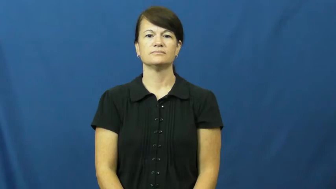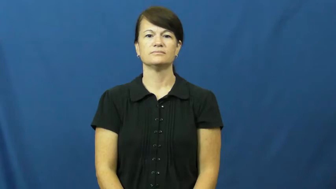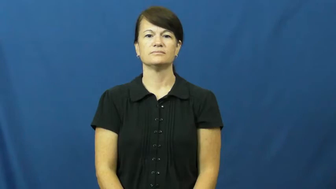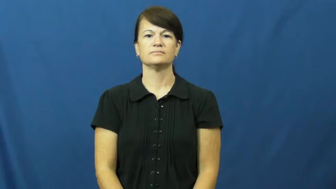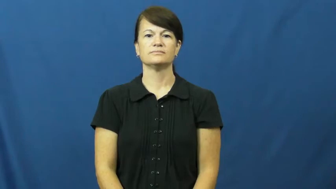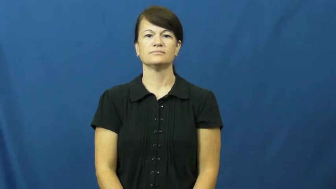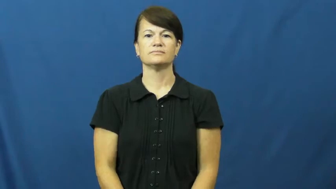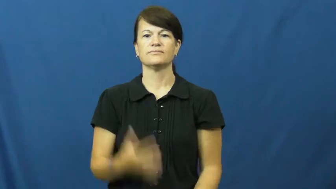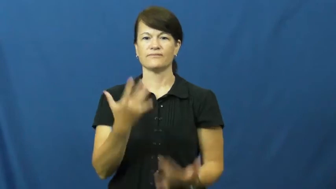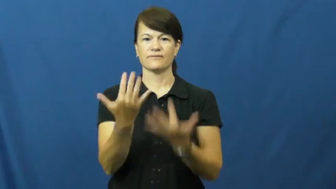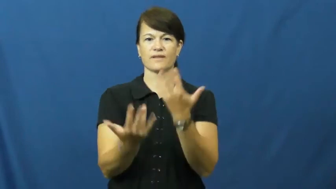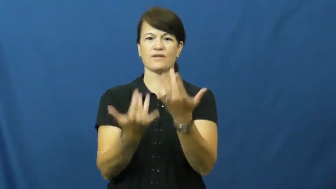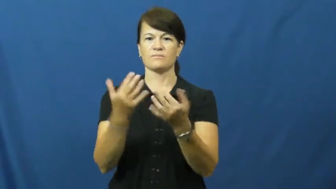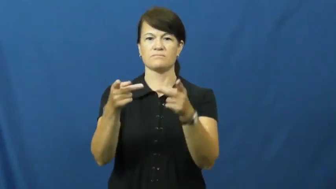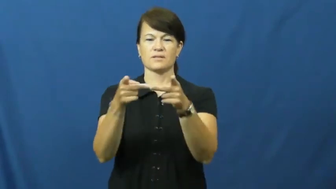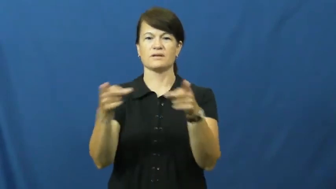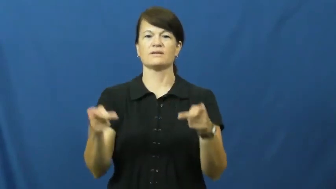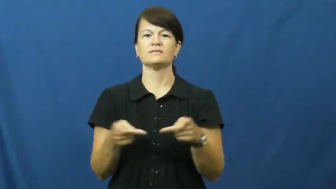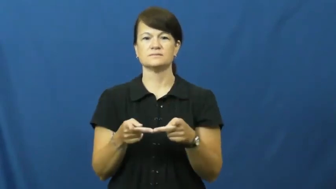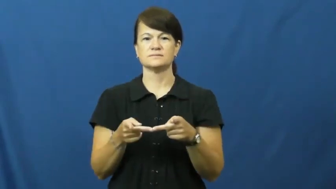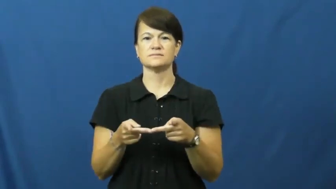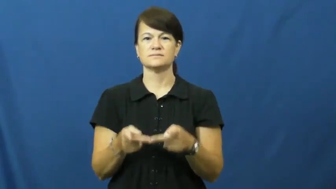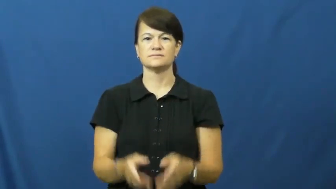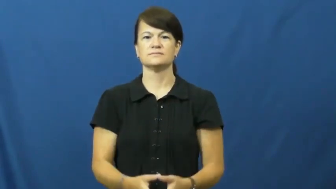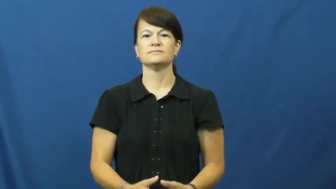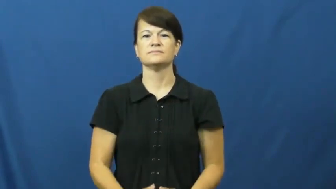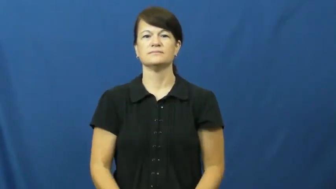Fireplace